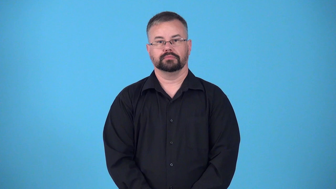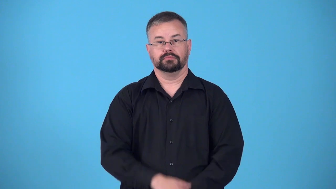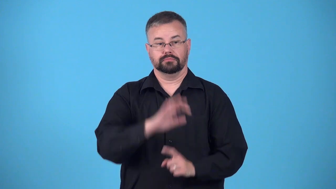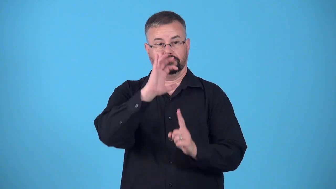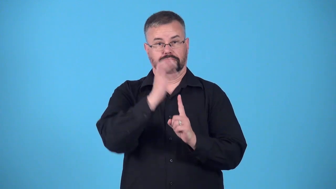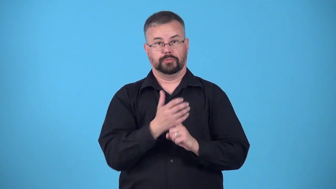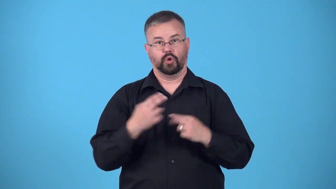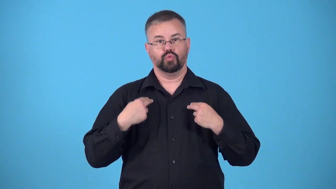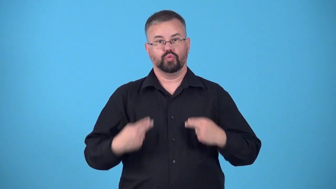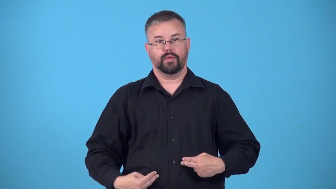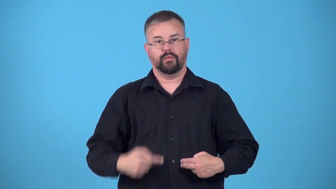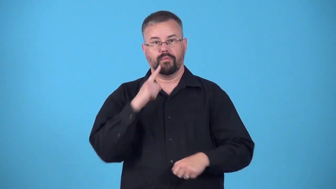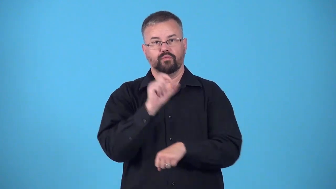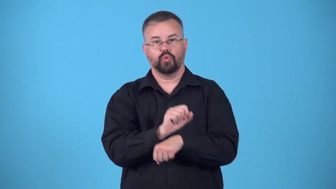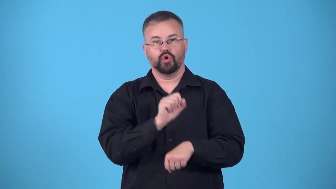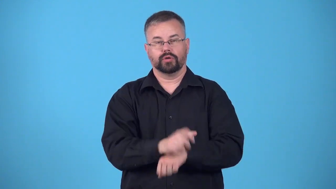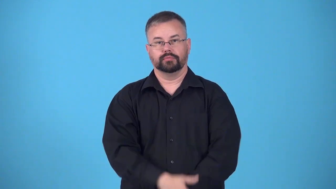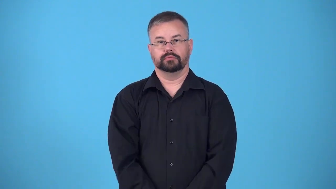suit up